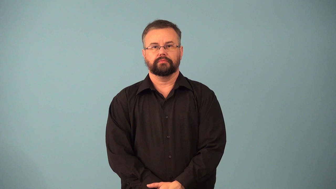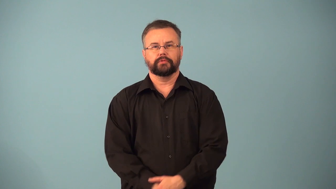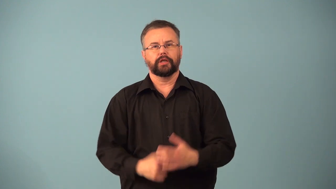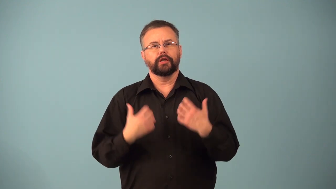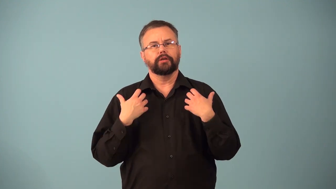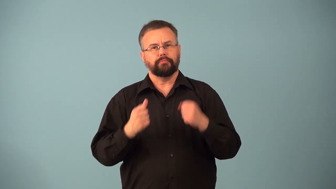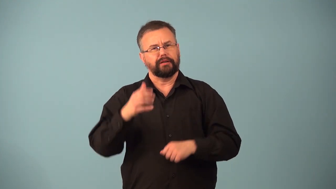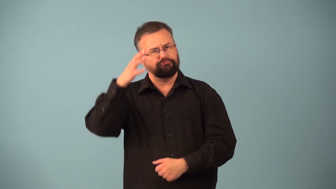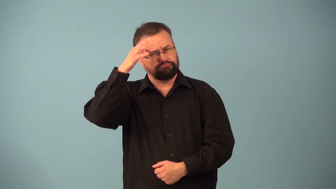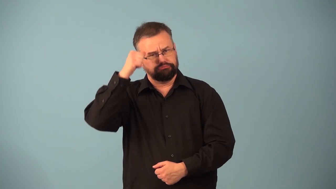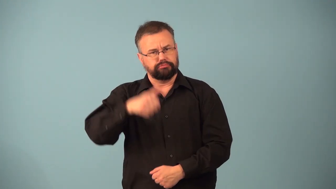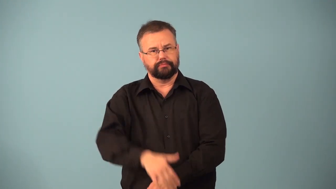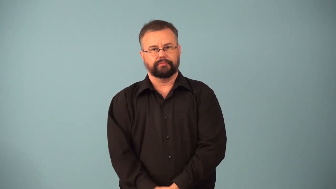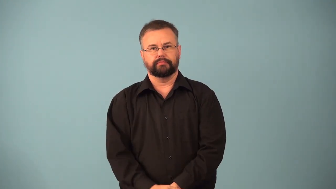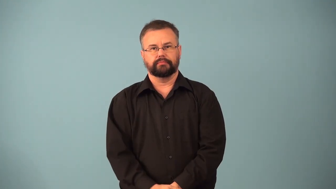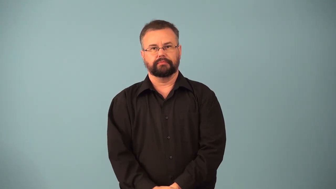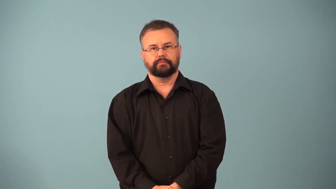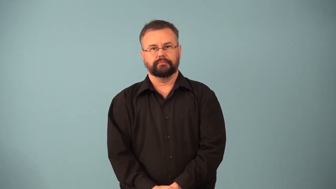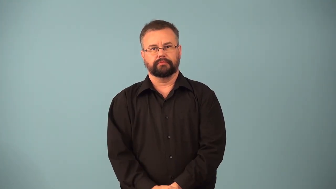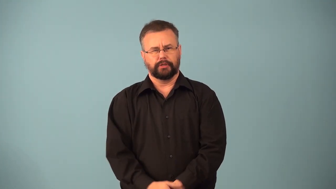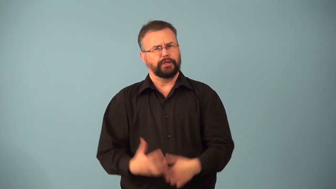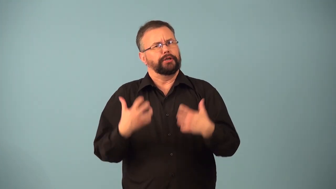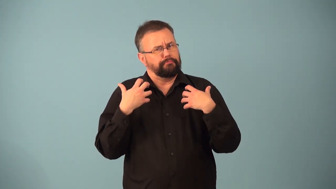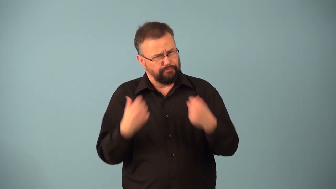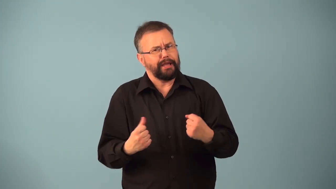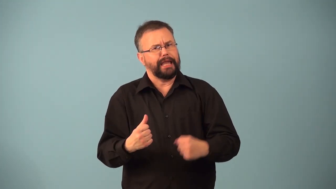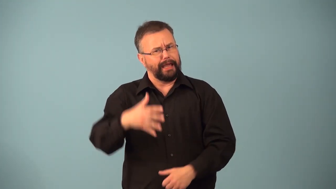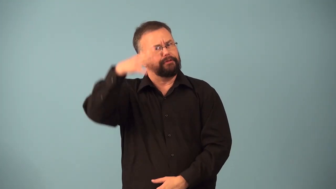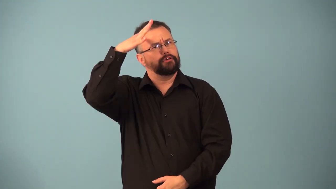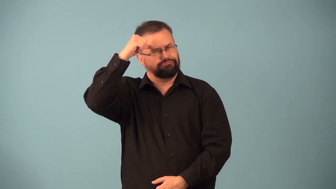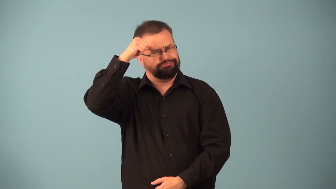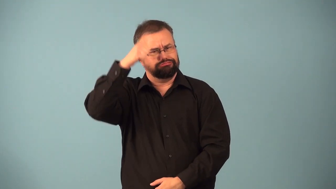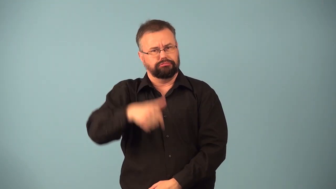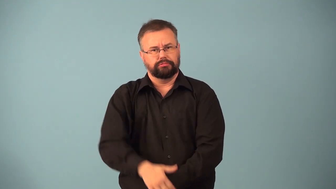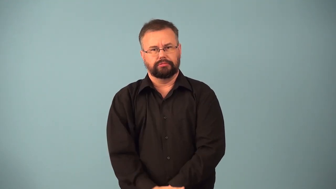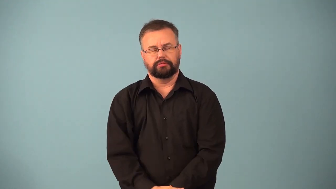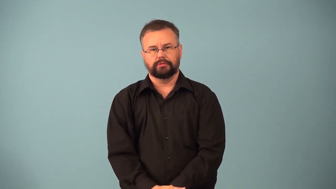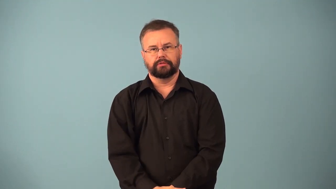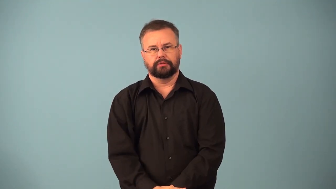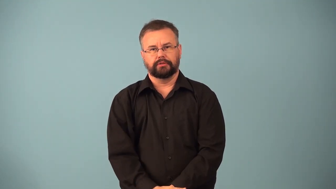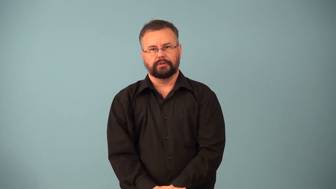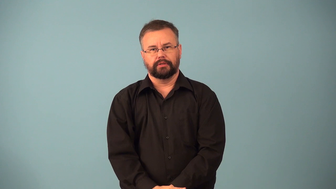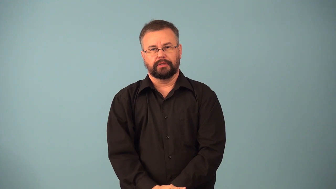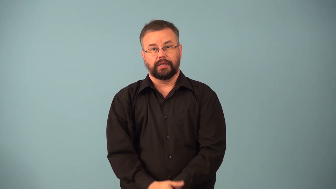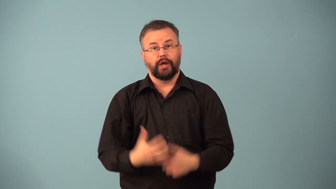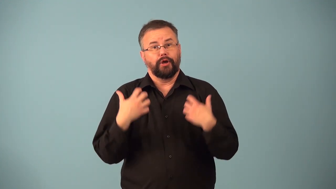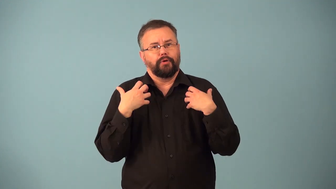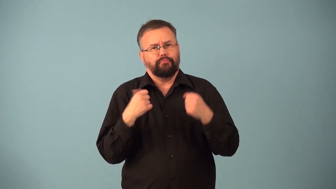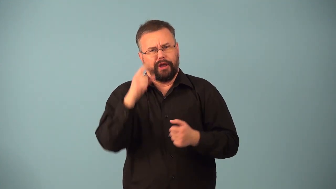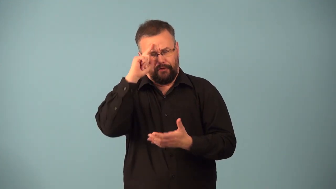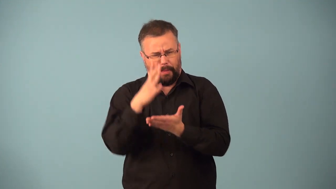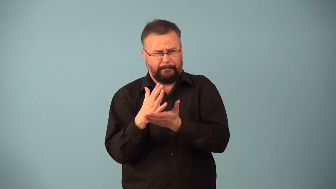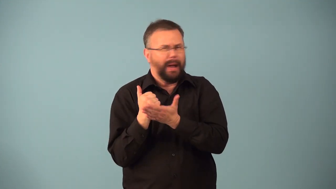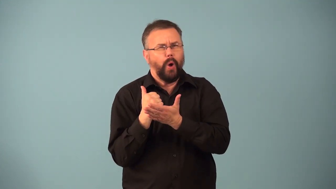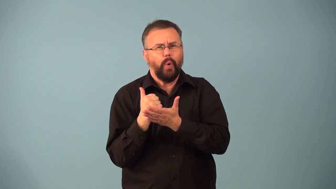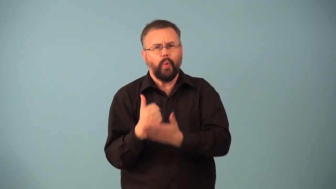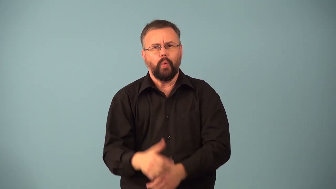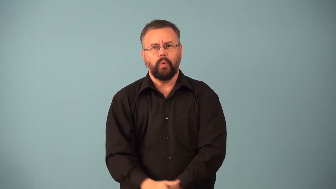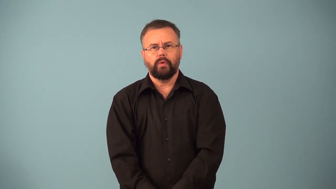doughty, doughtier, doughtiest.more doughty,most doughty